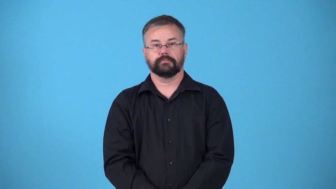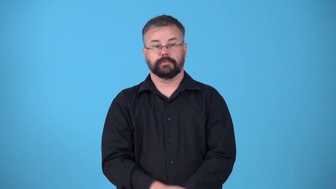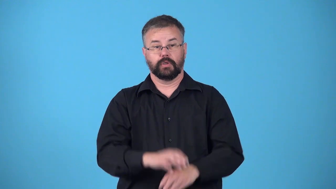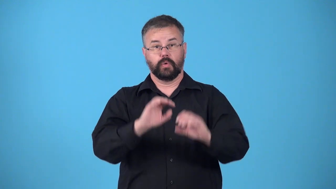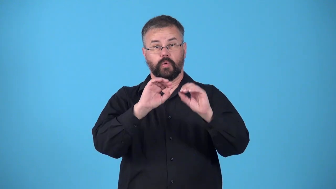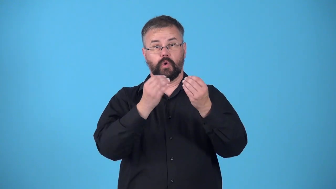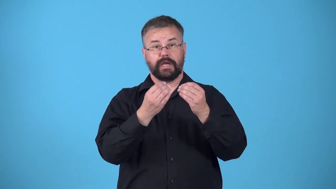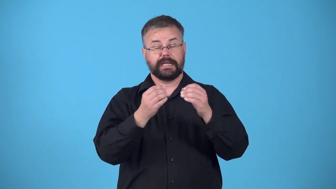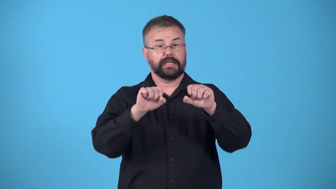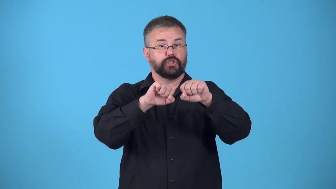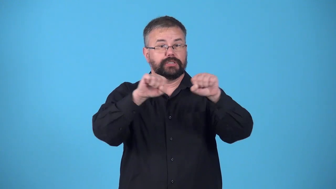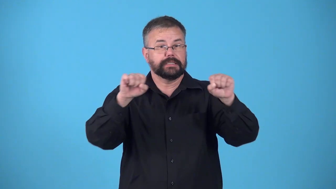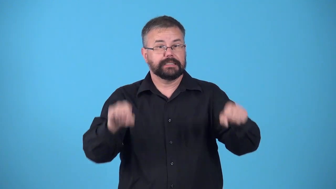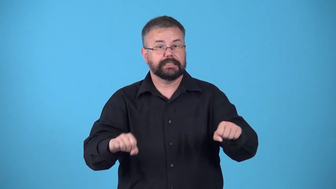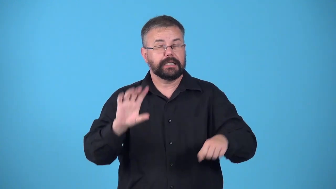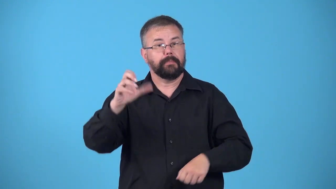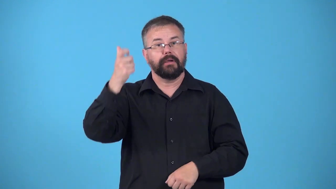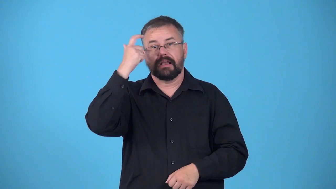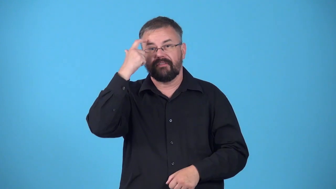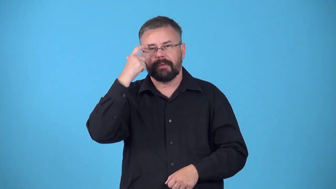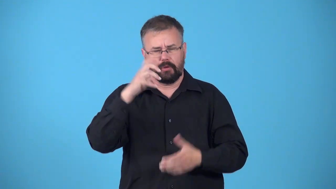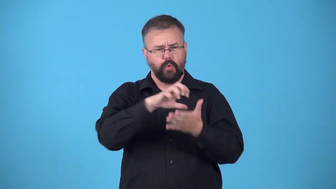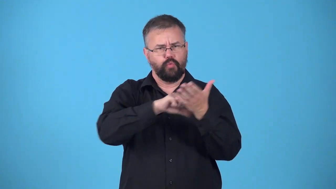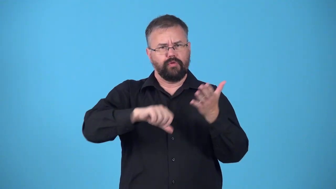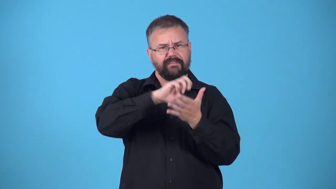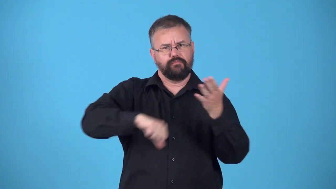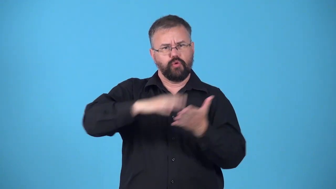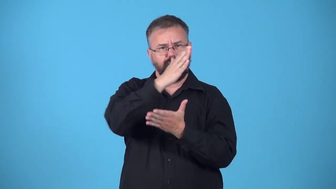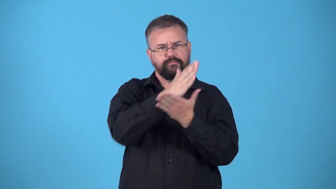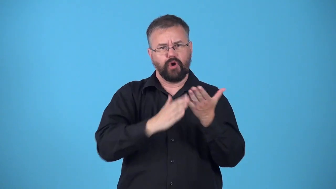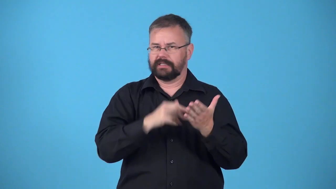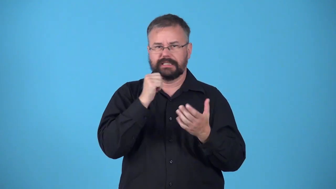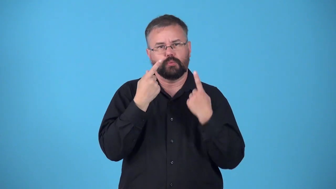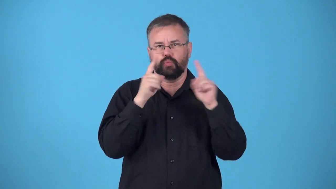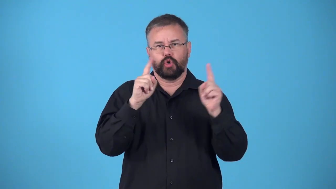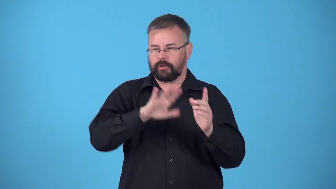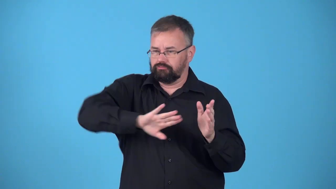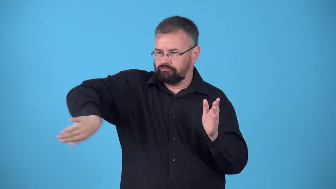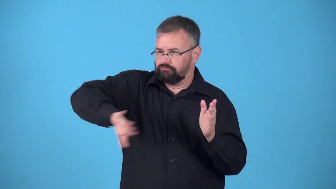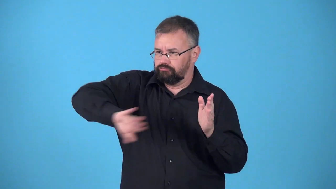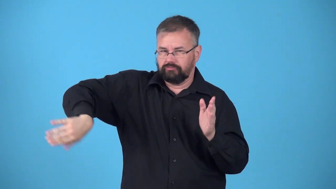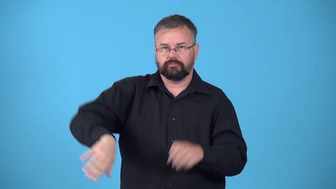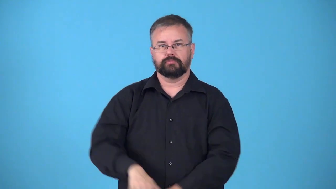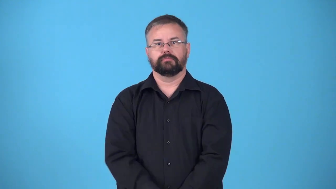dismantle